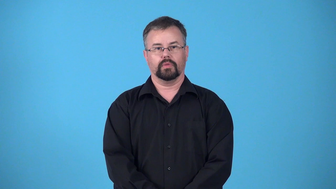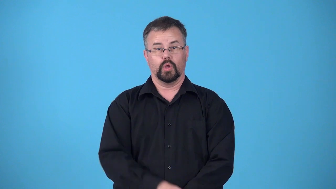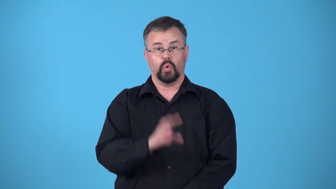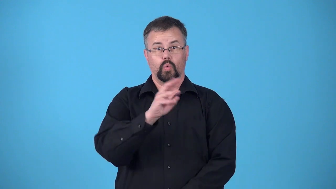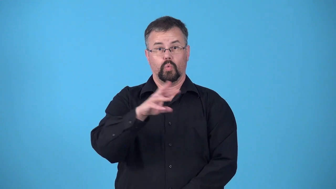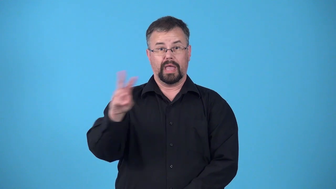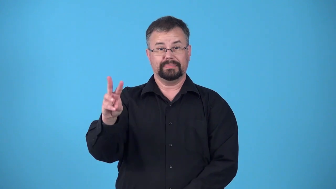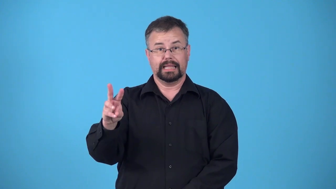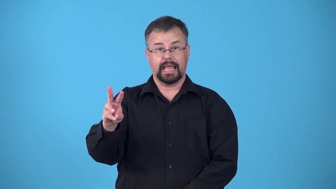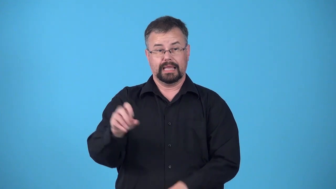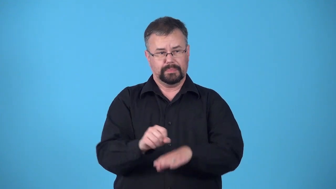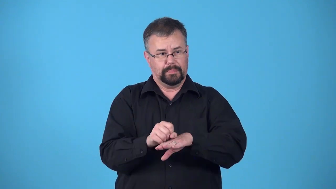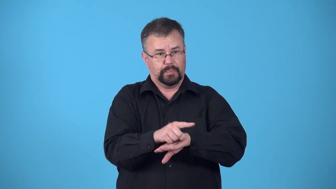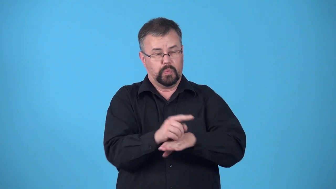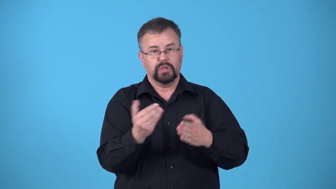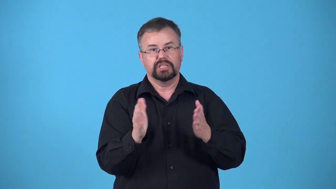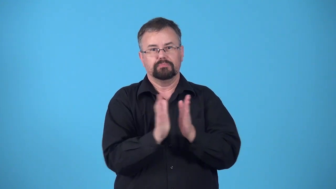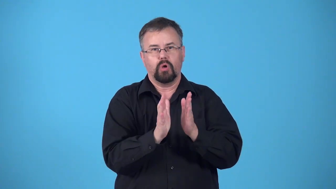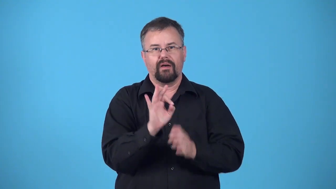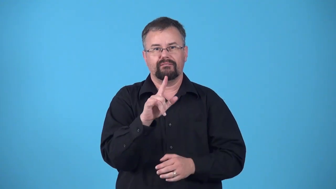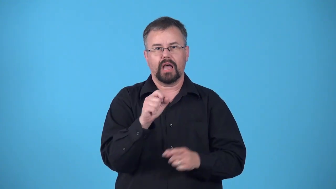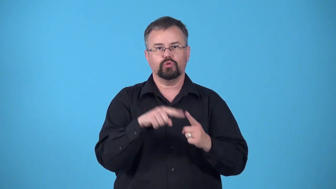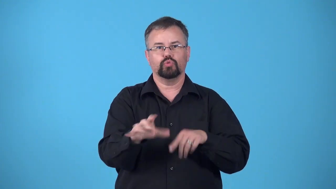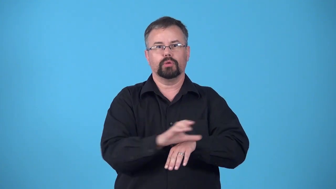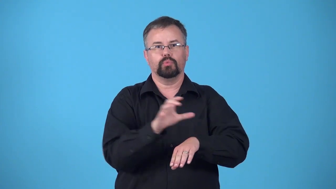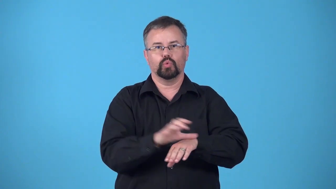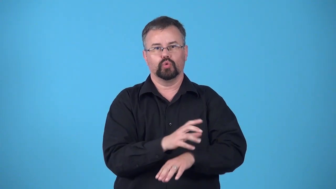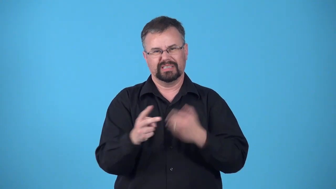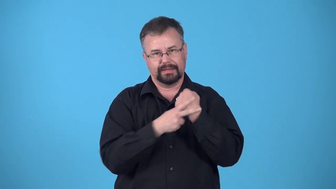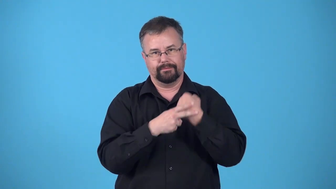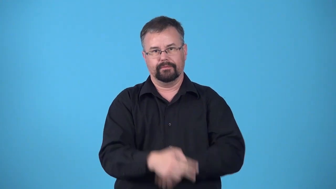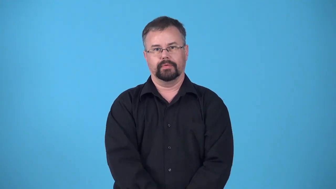cookie